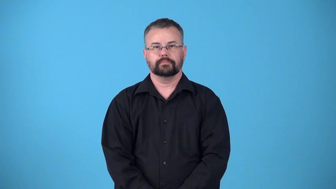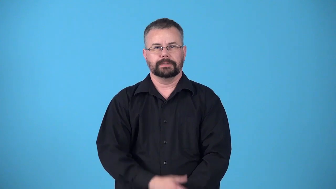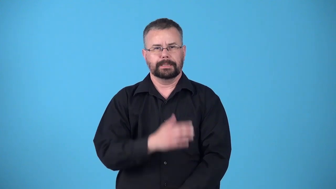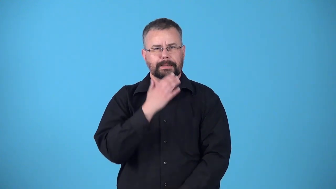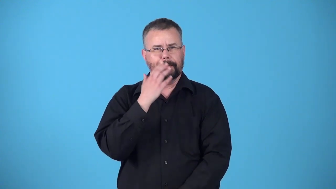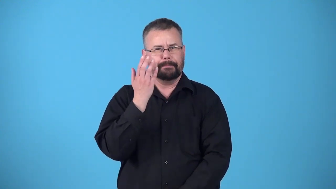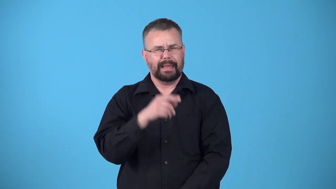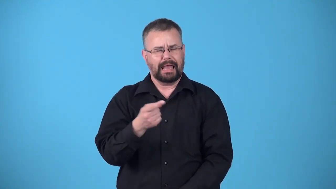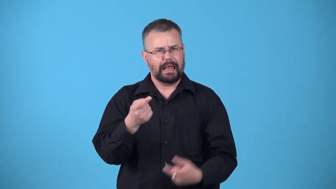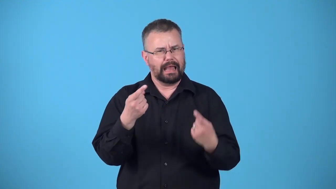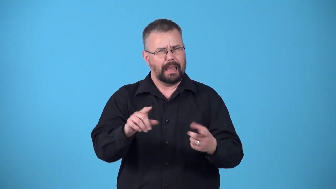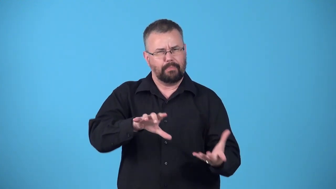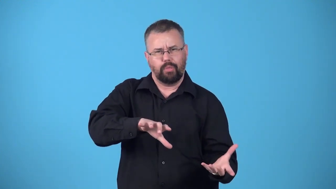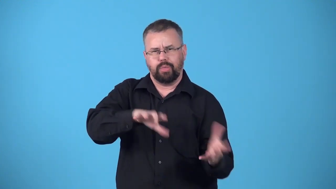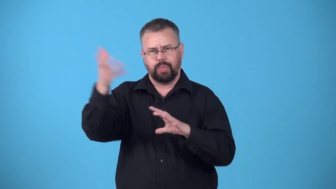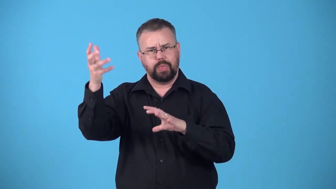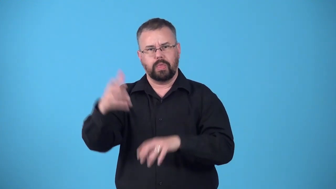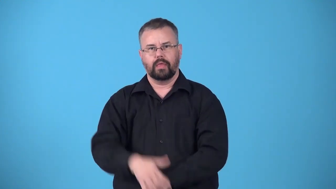belly up